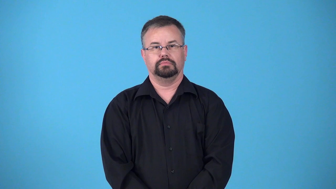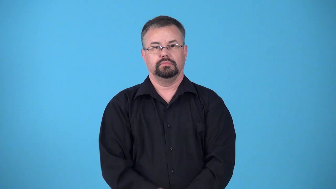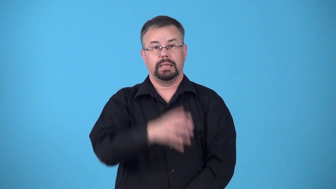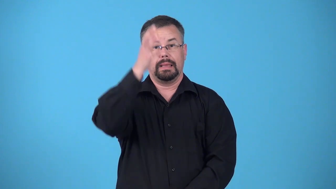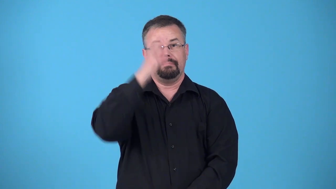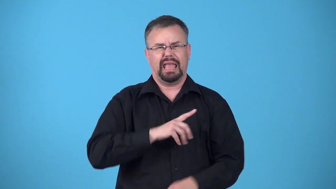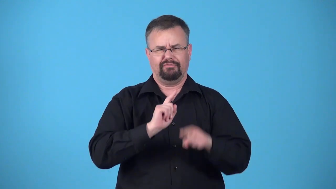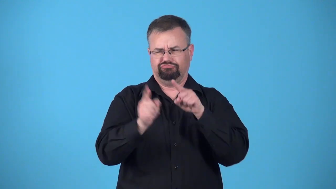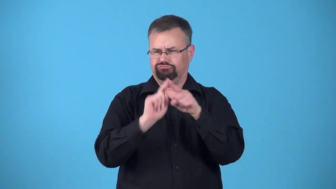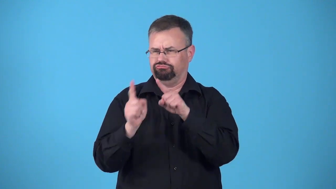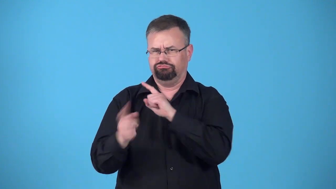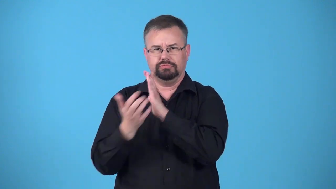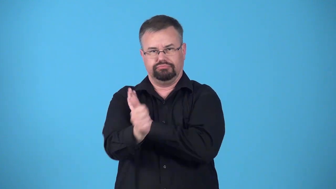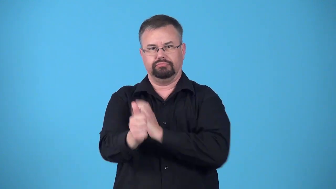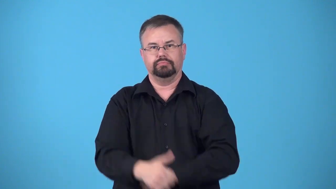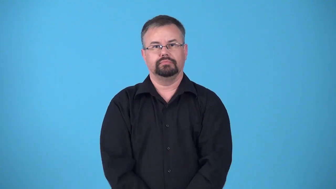man of parts